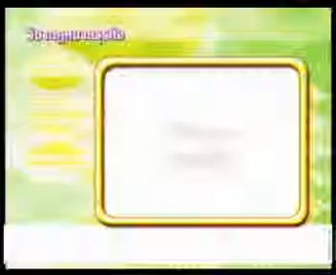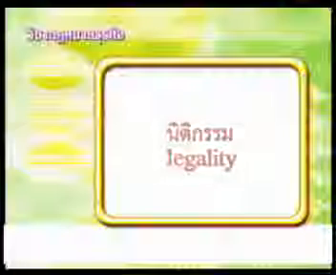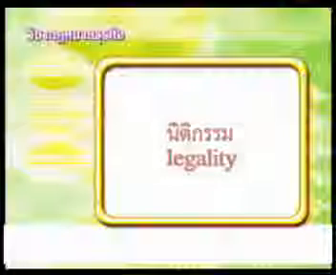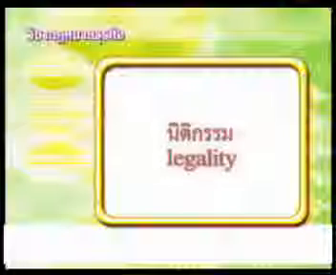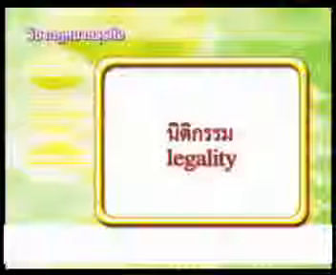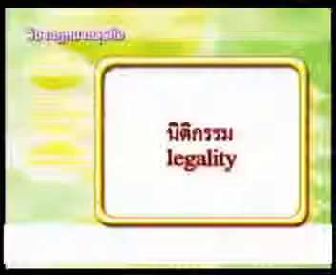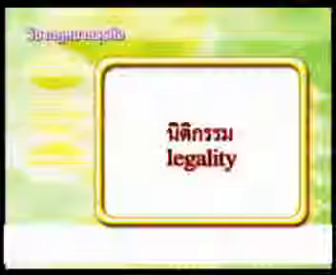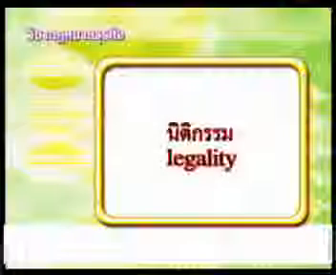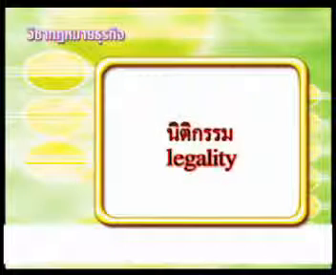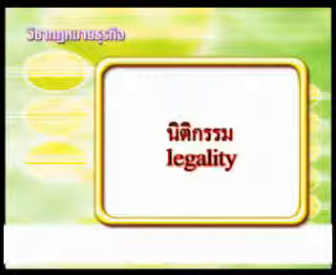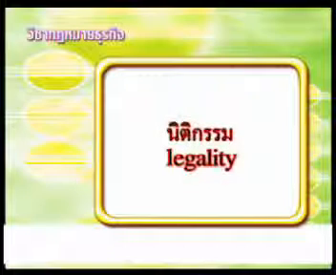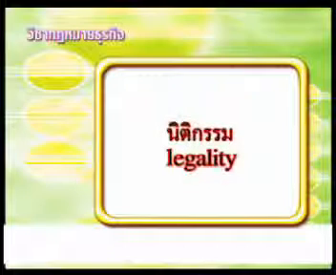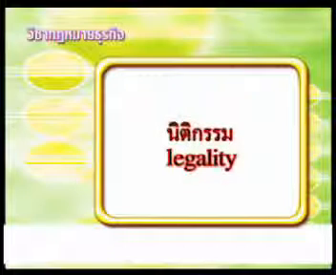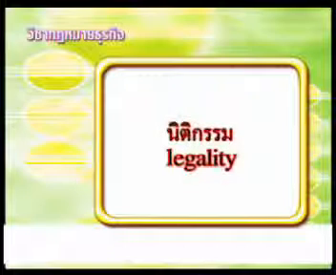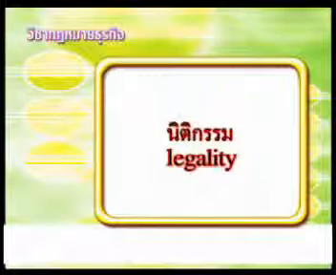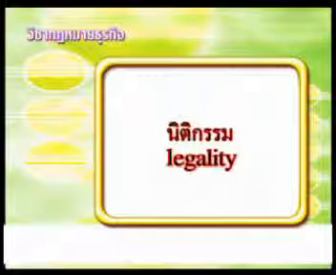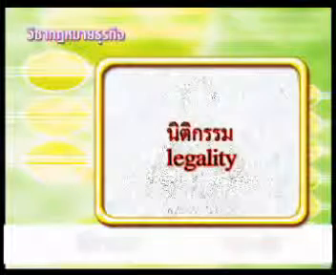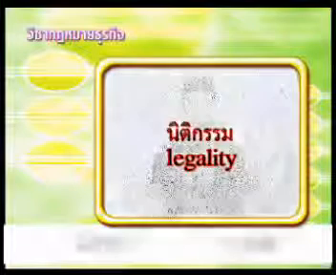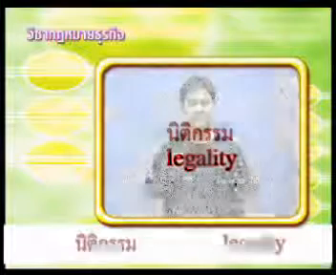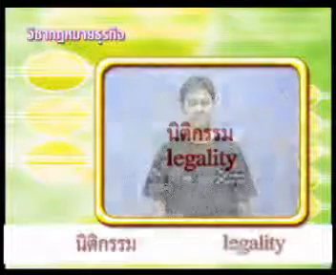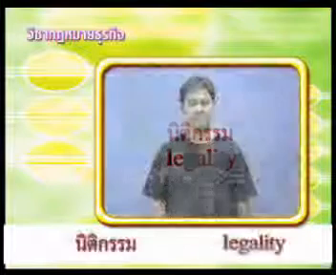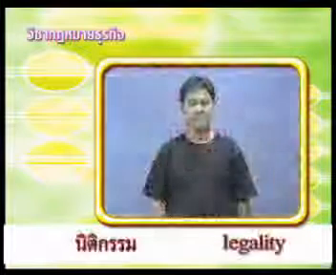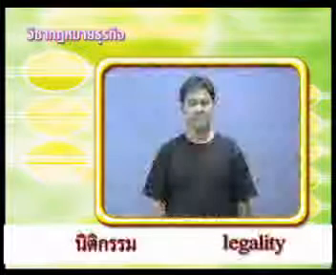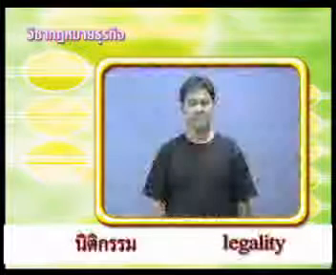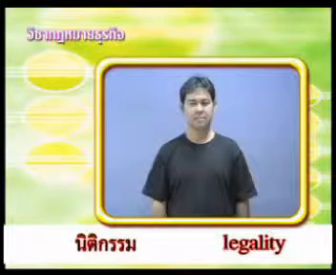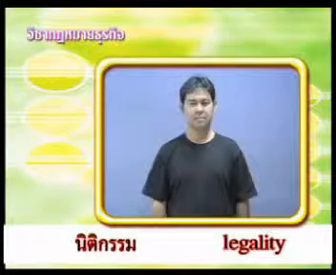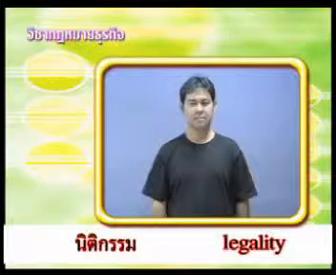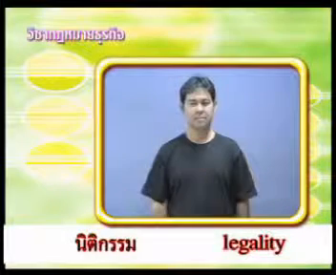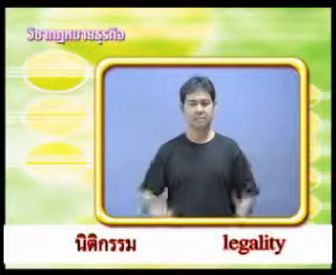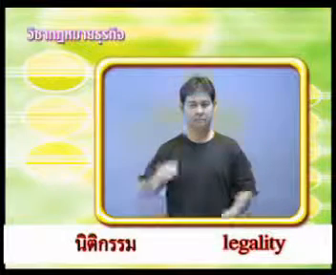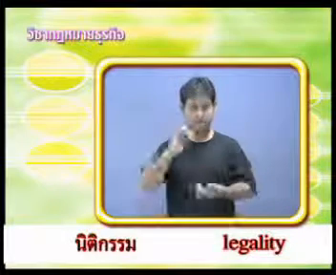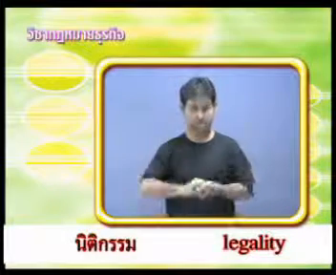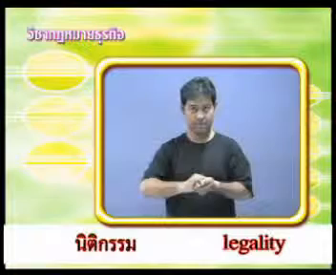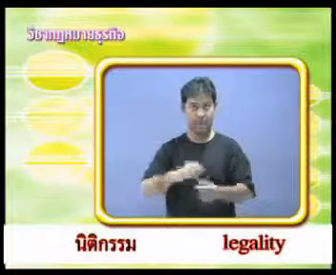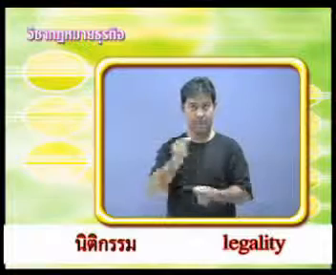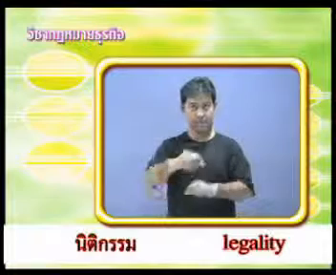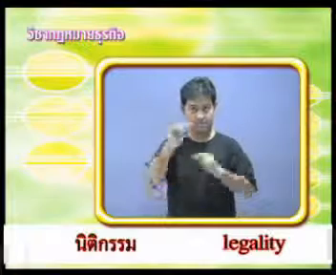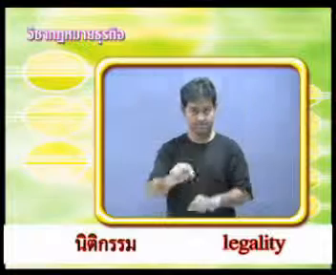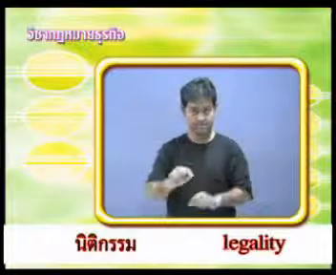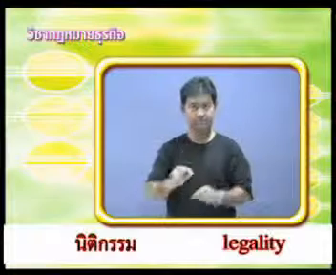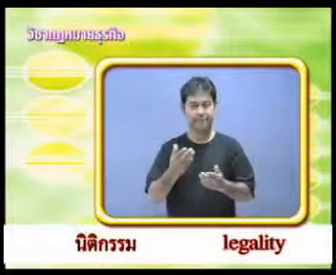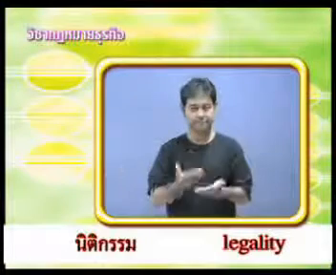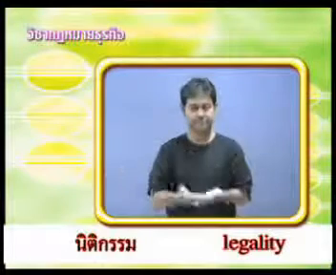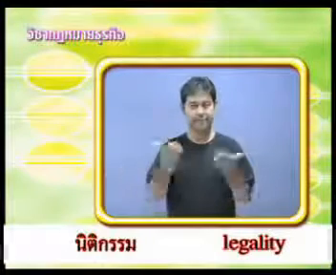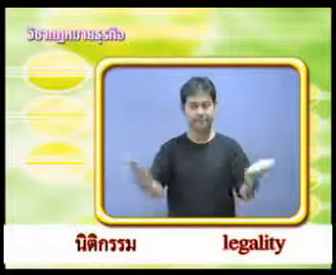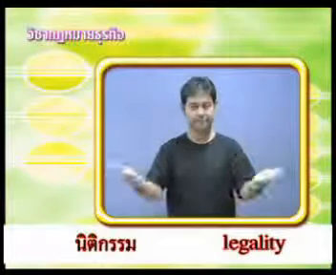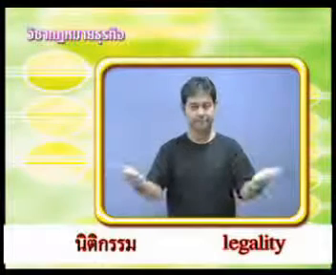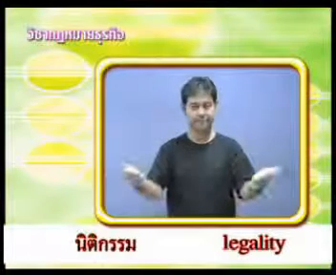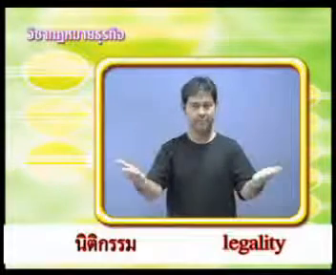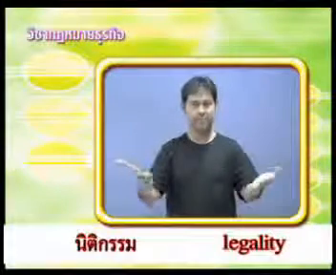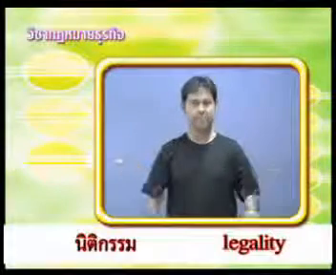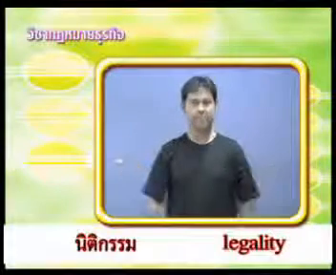legality